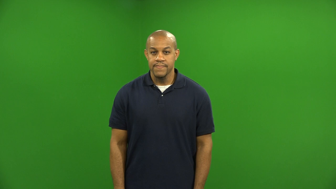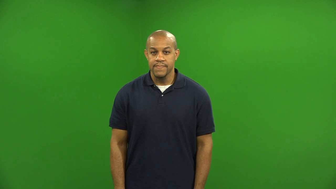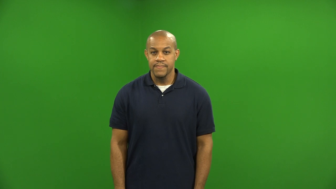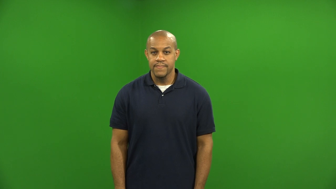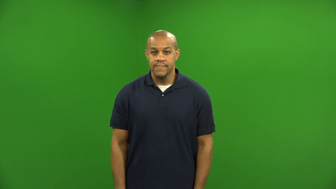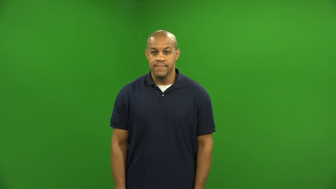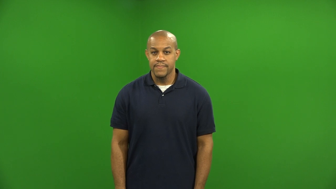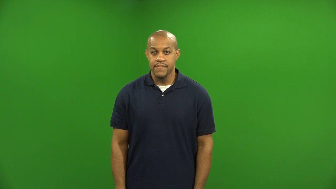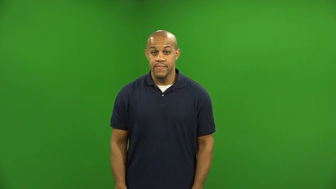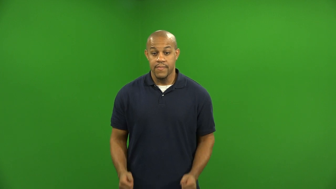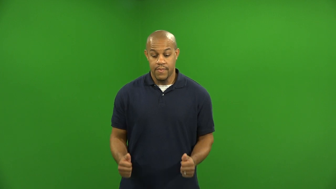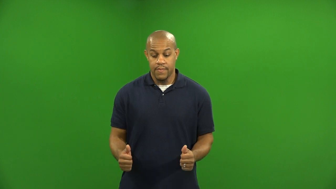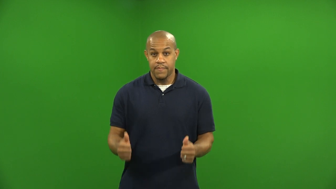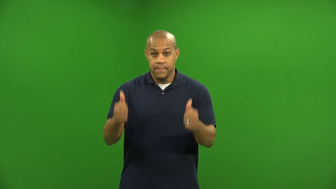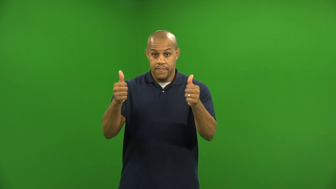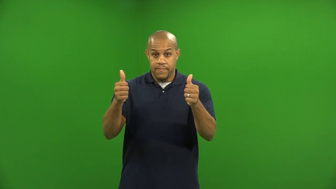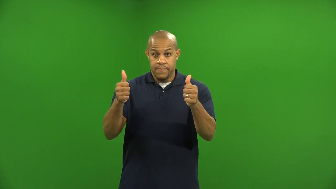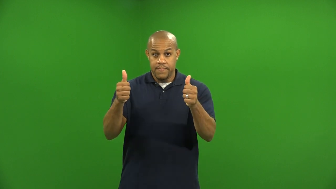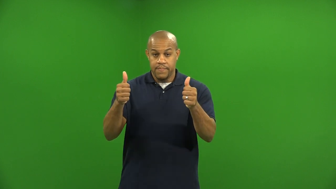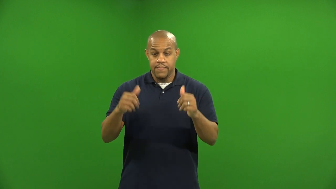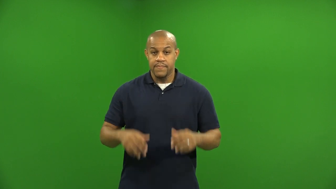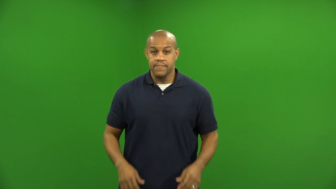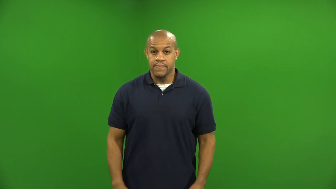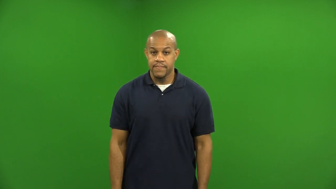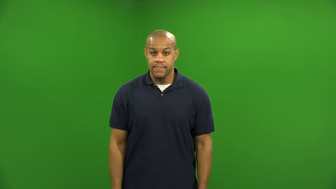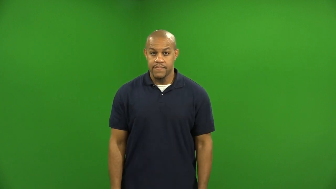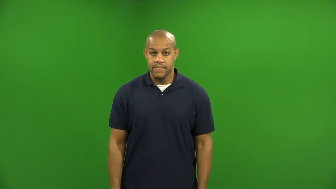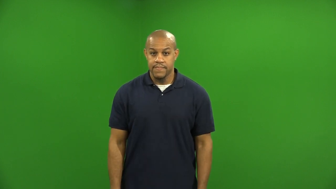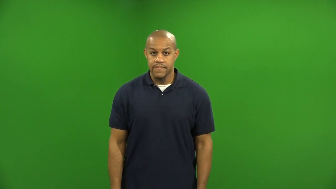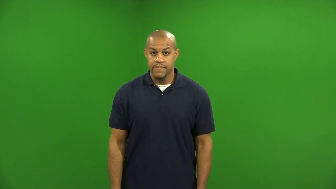Replay